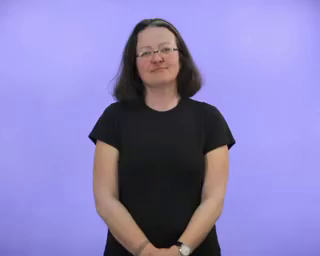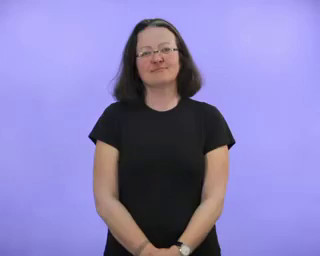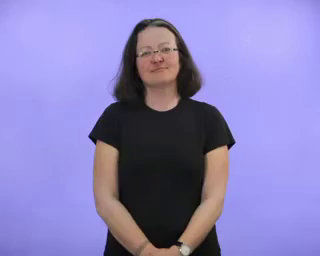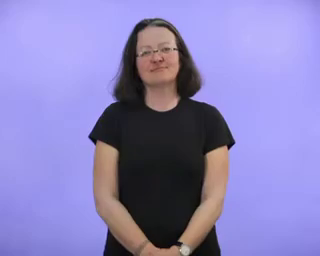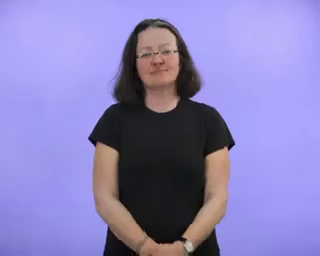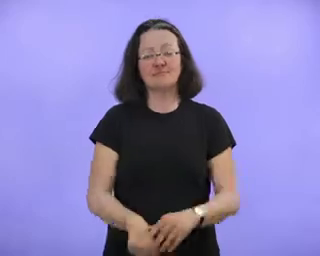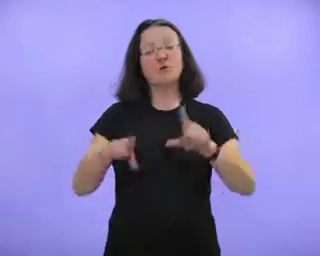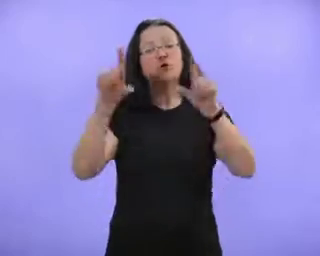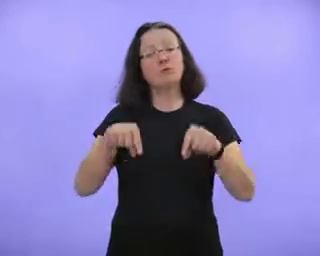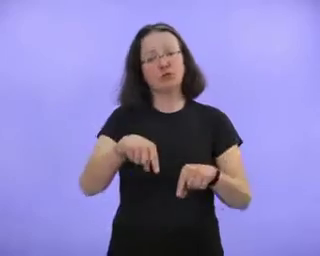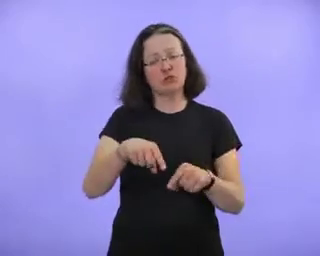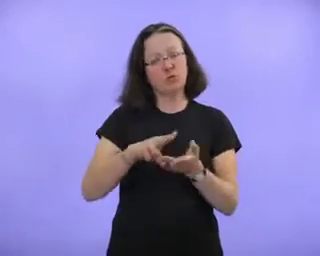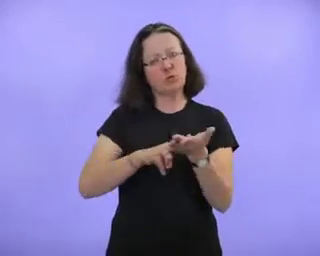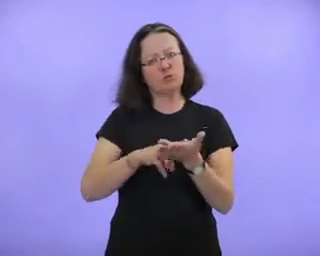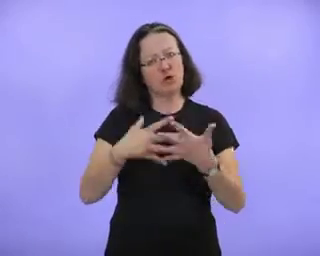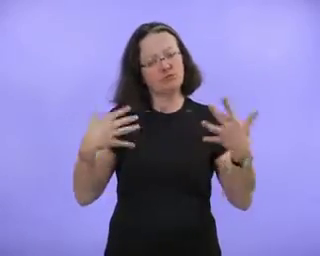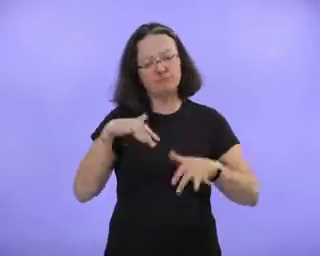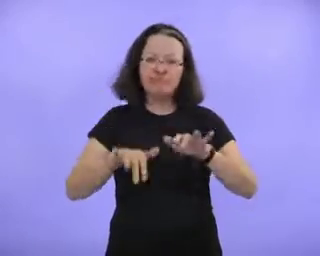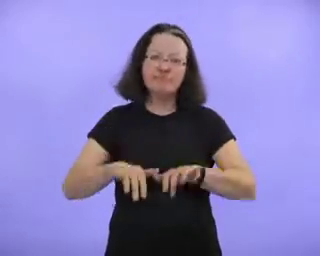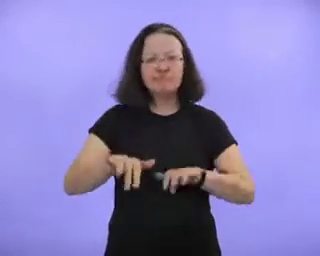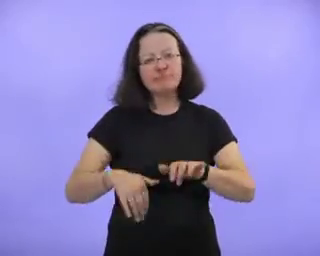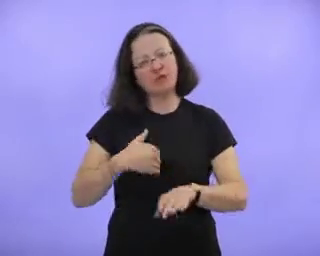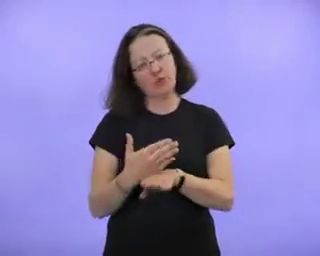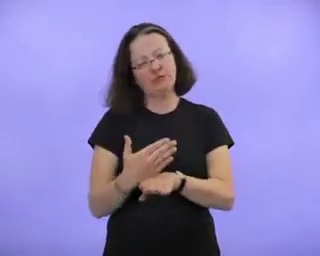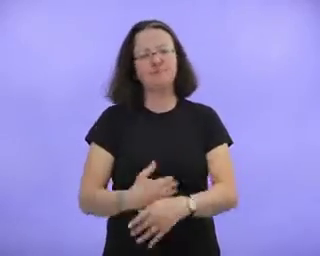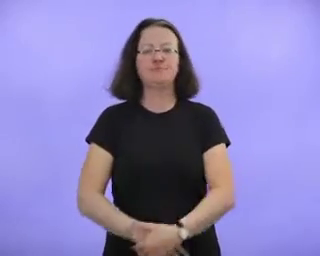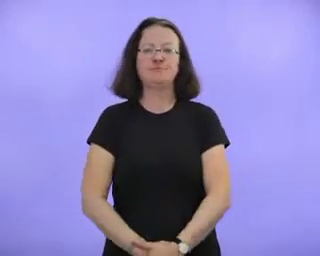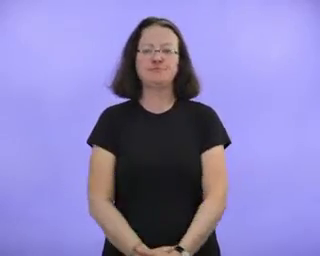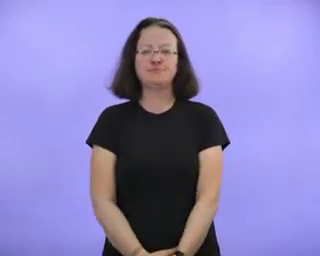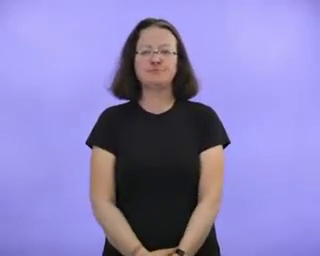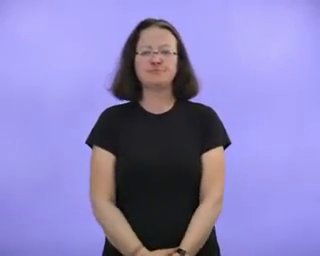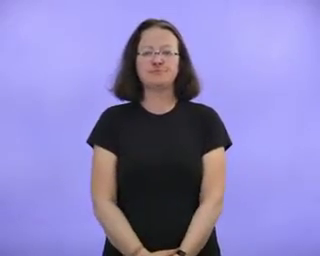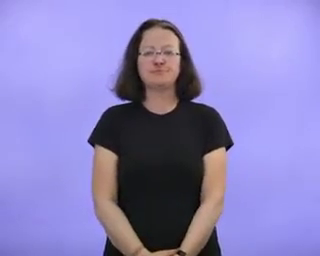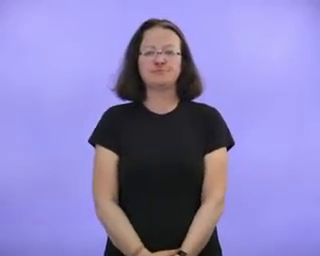COMPUTER USE ALOT TYPING WORK